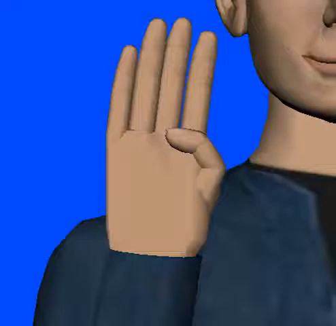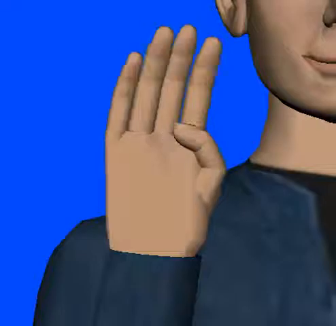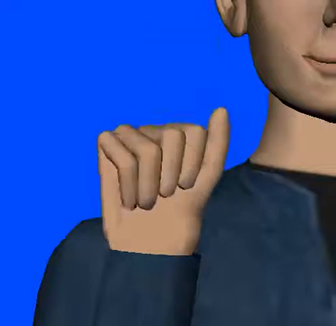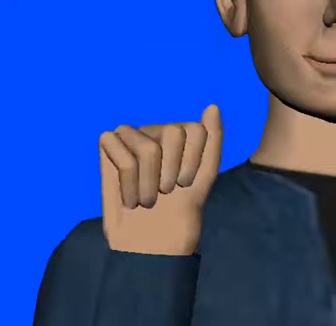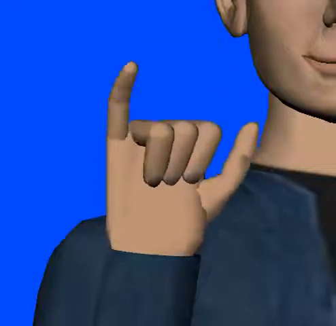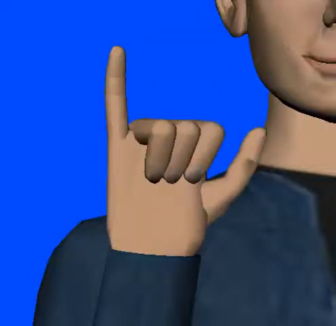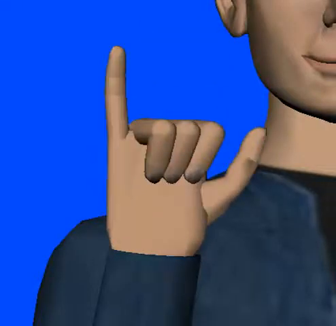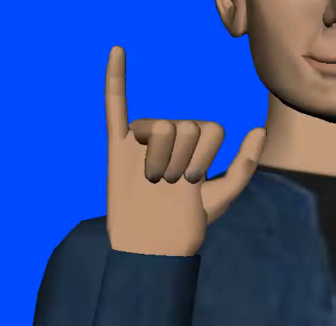bay-horse